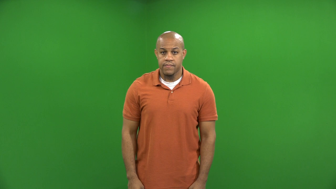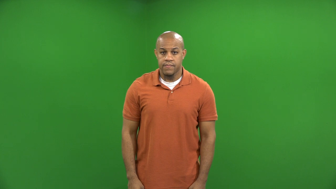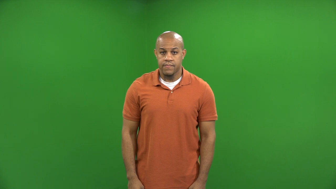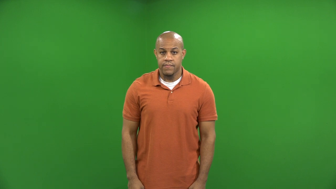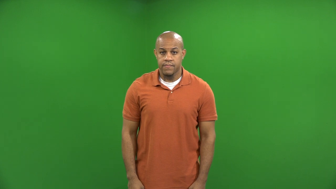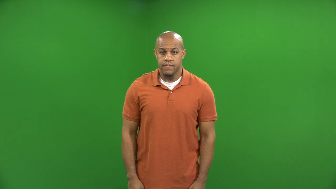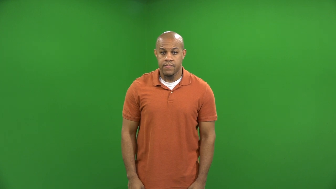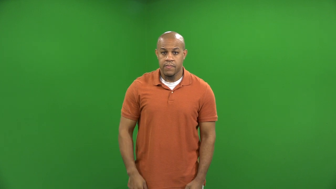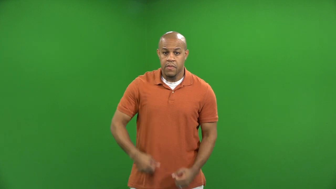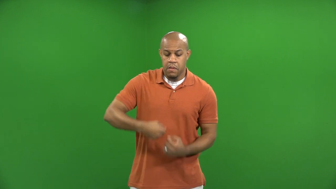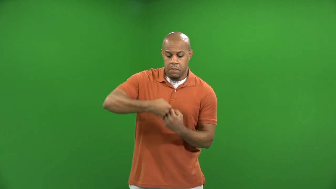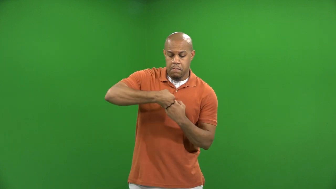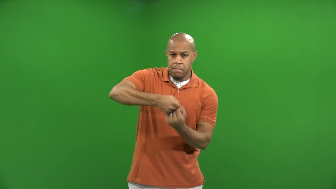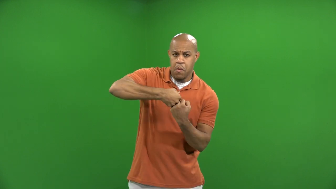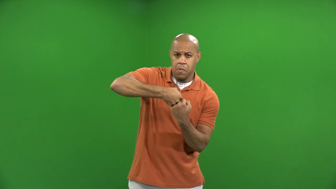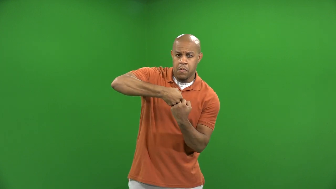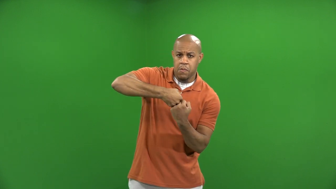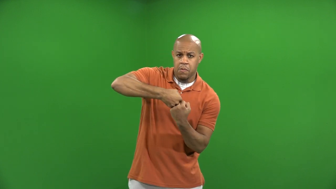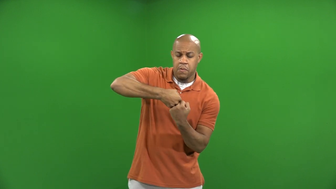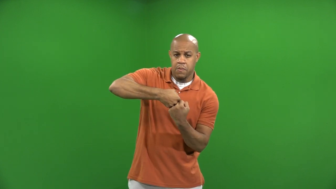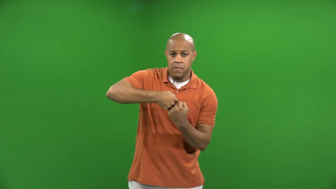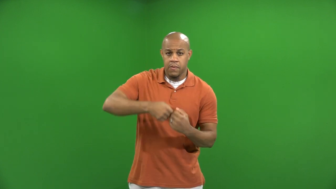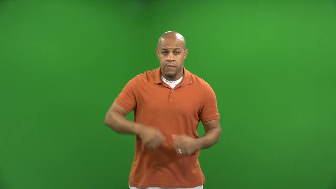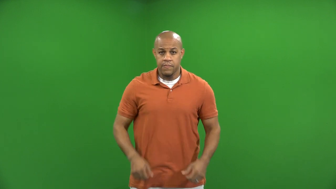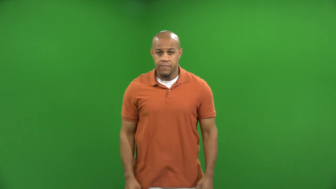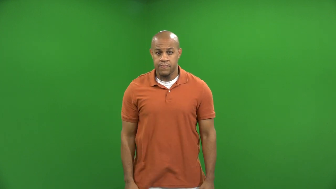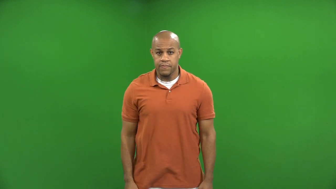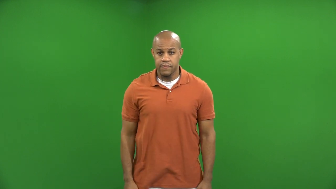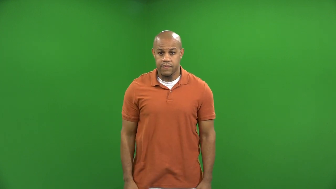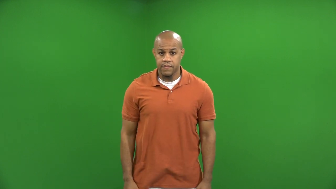Sprain knee